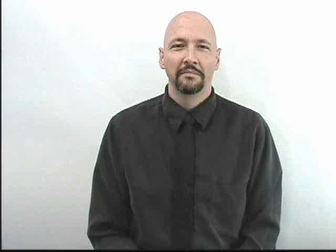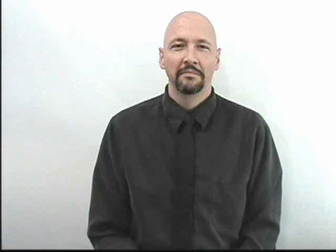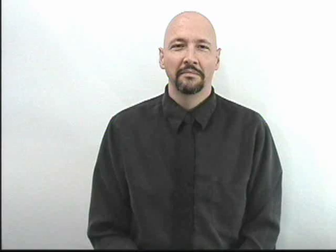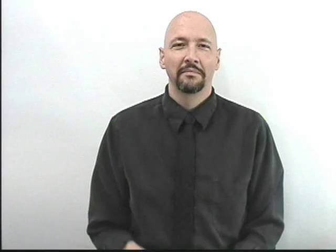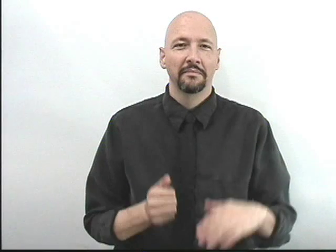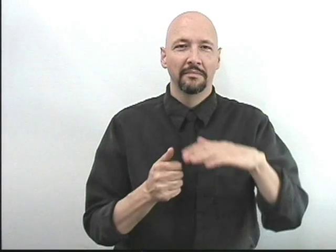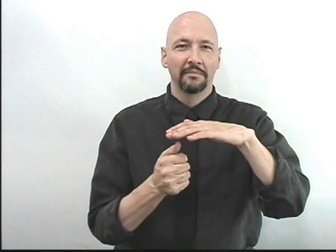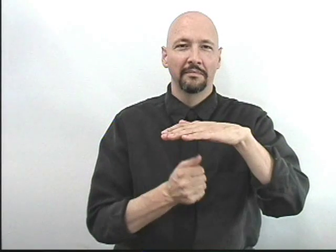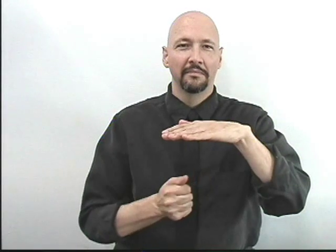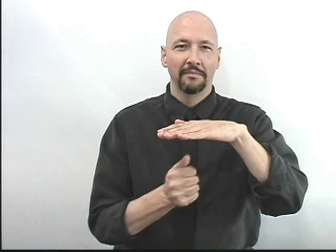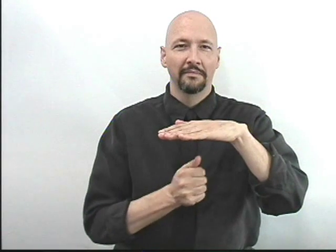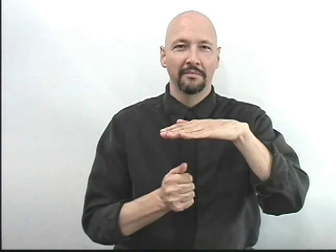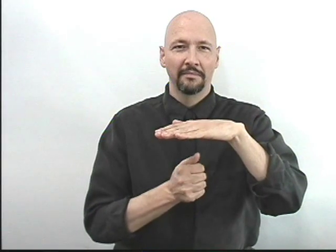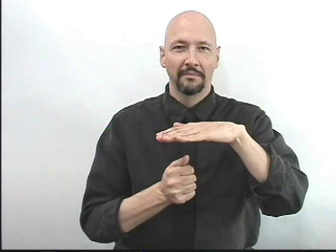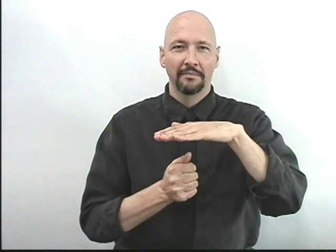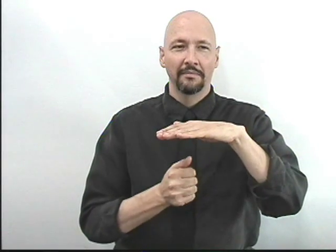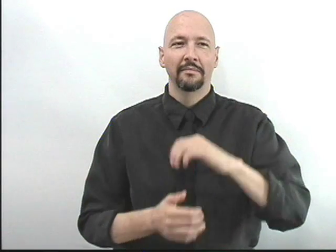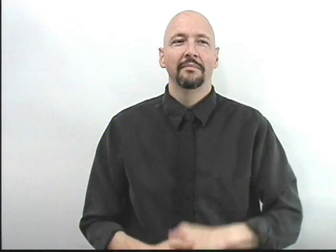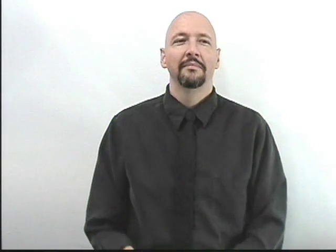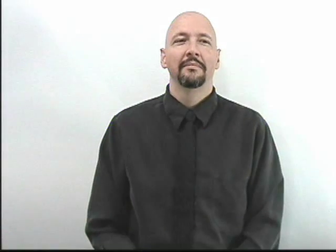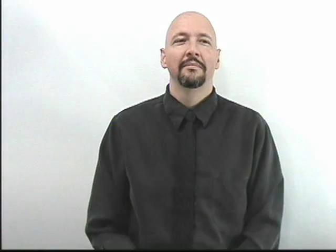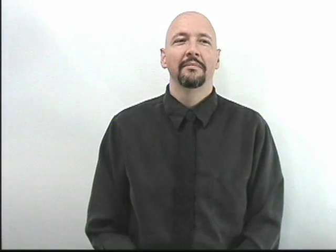BASEMENT